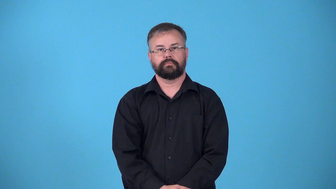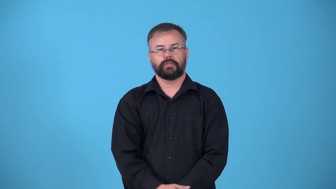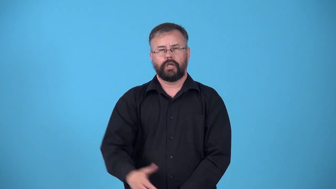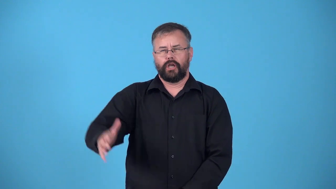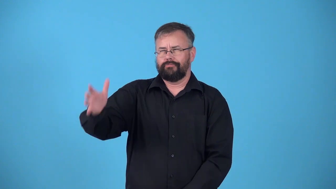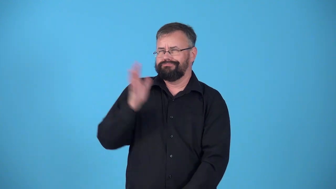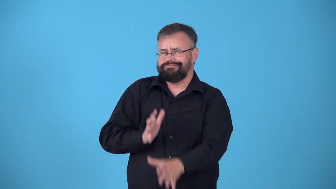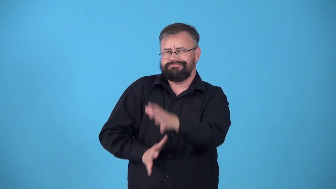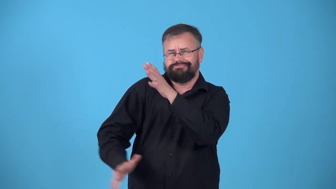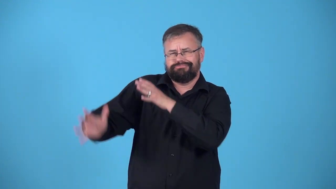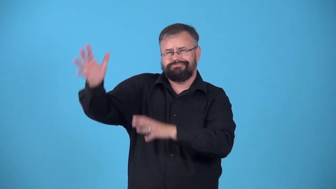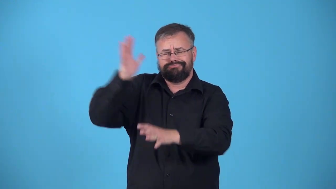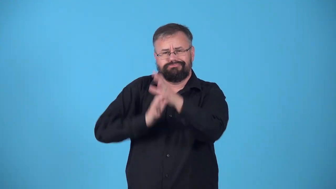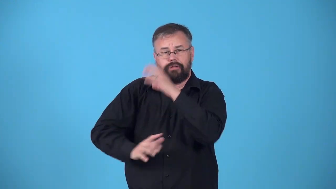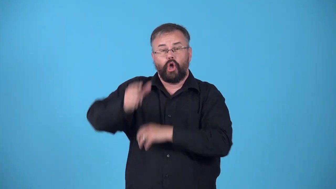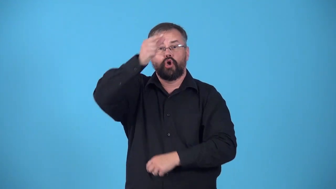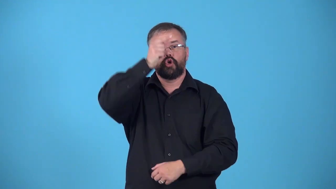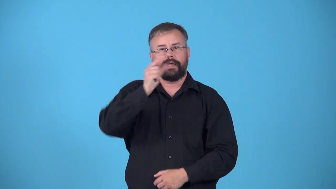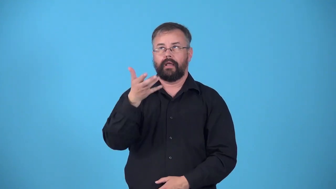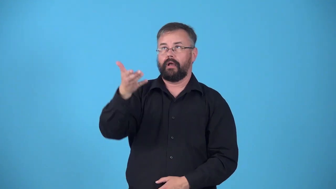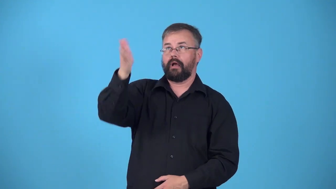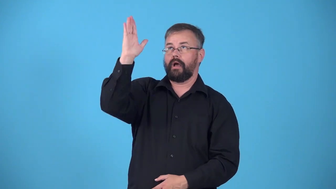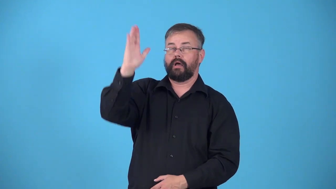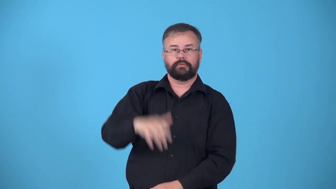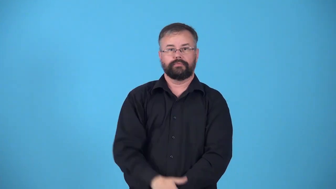olympian